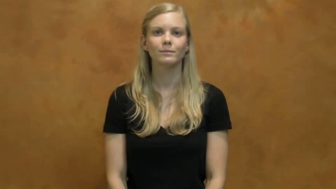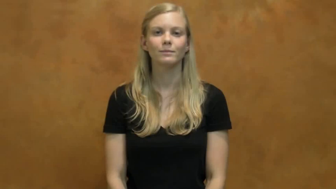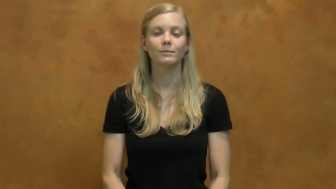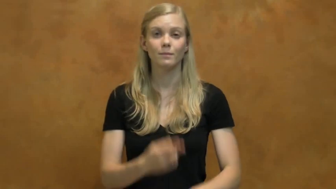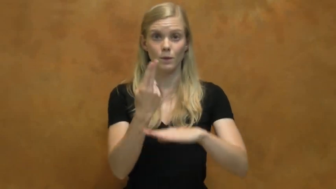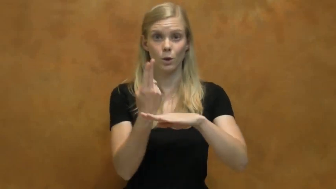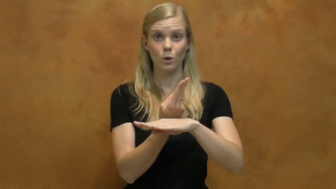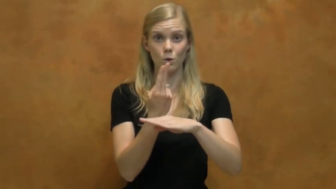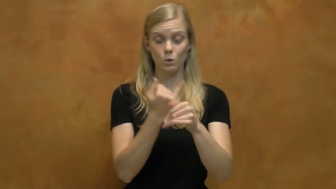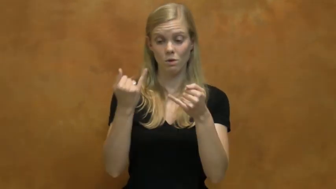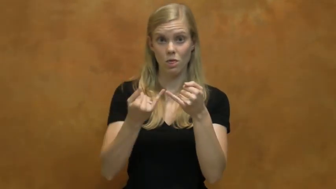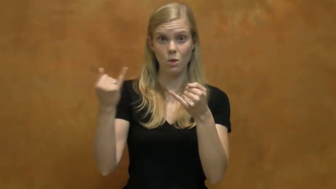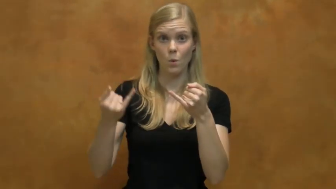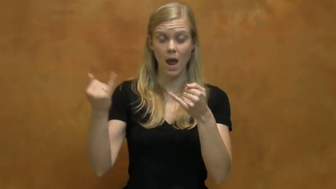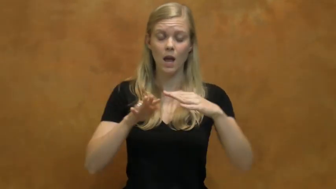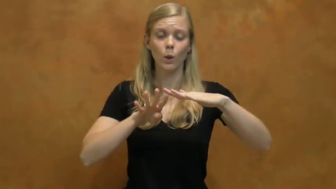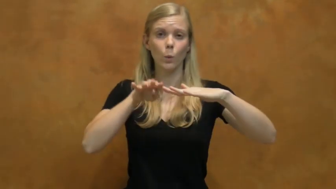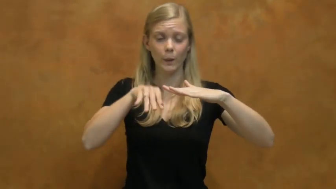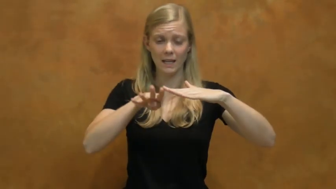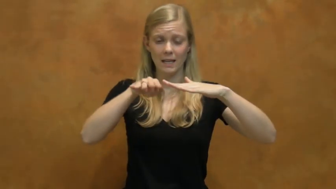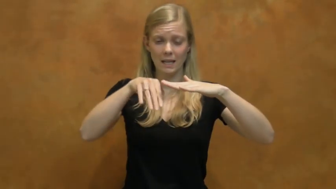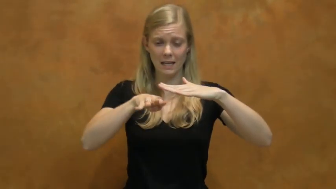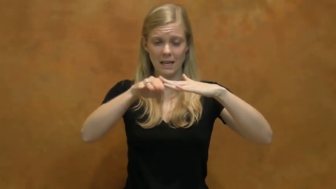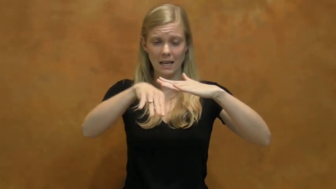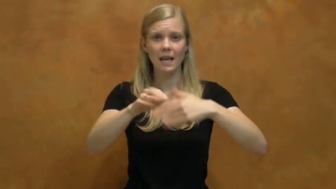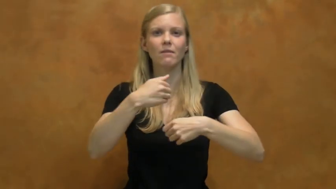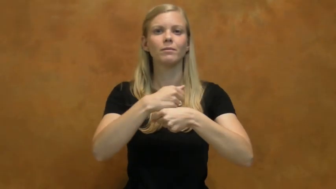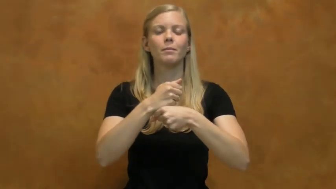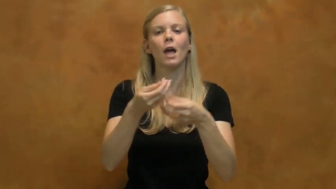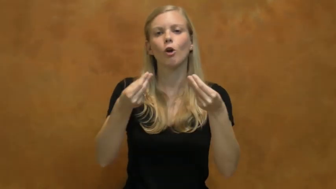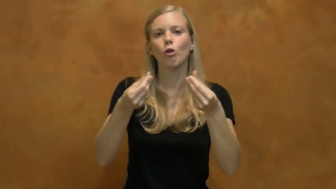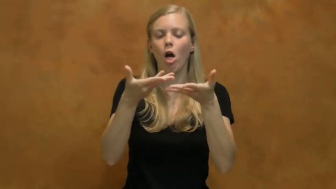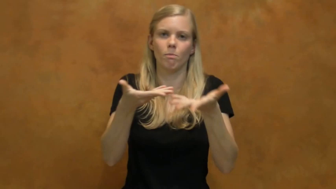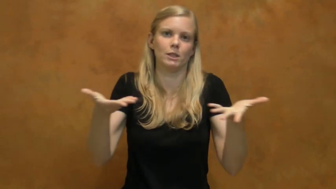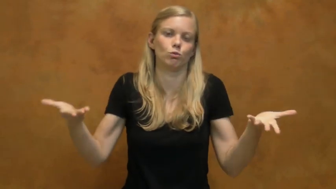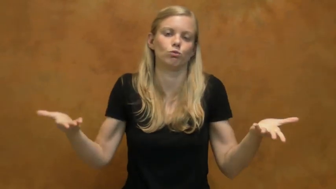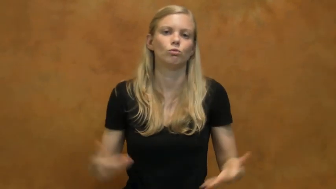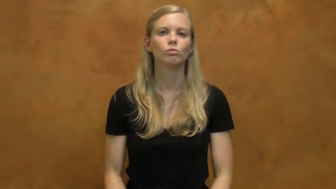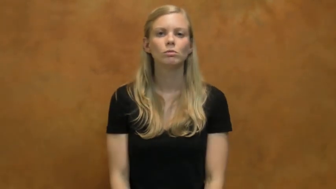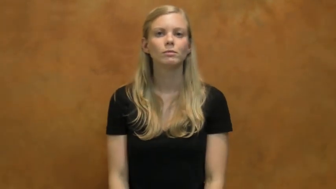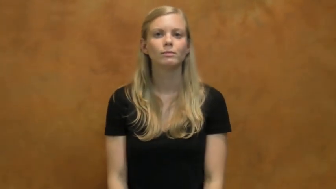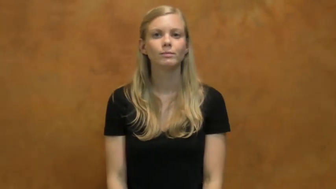sewing